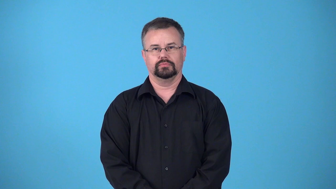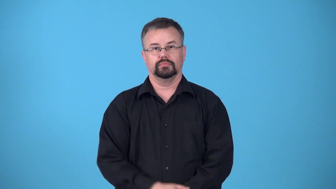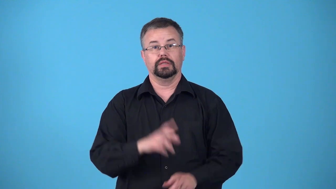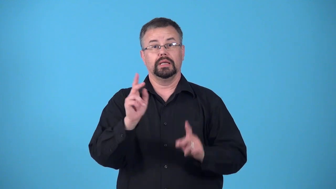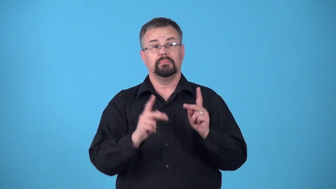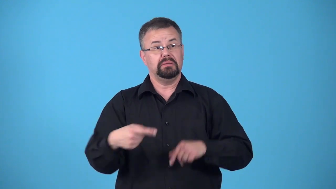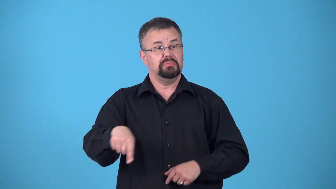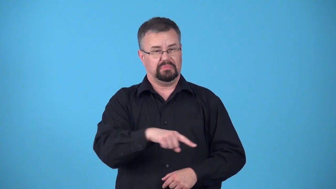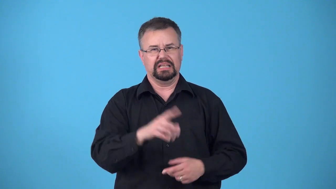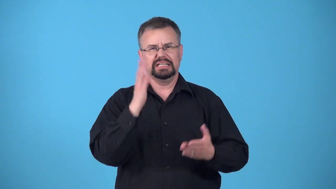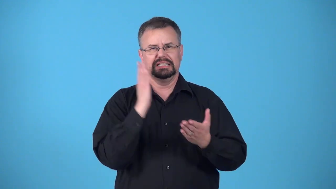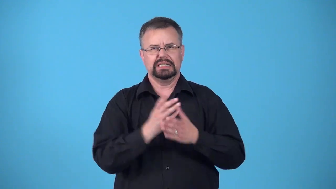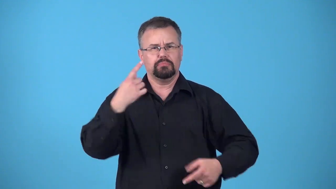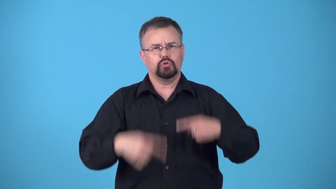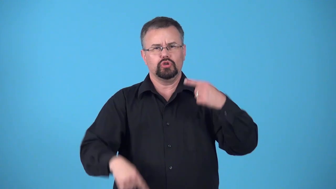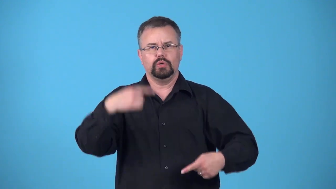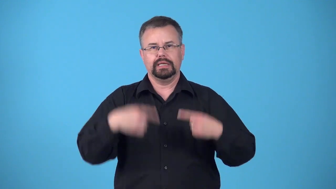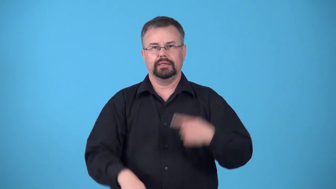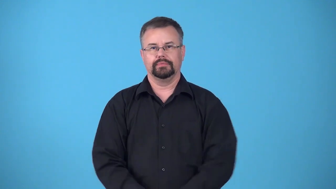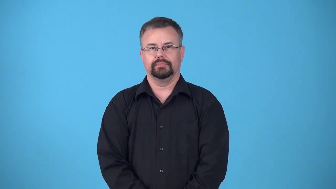smoke the peace pipe